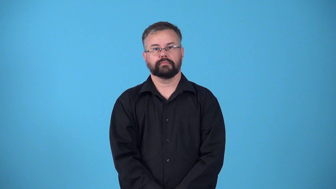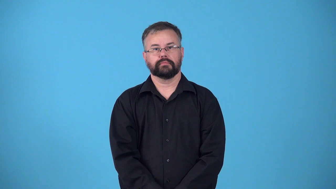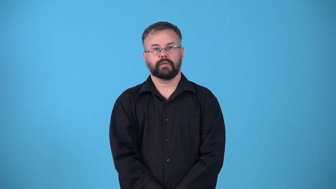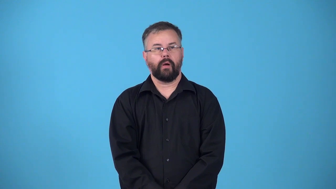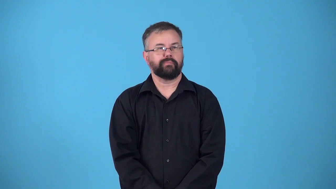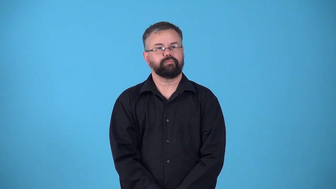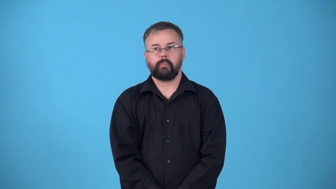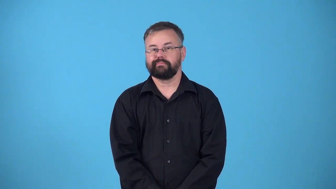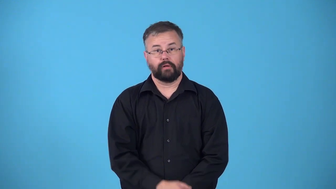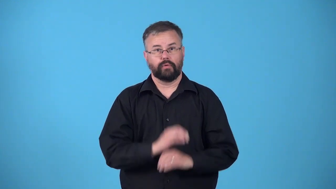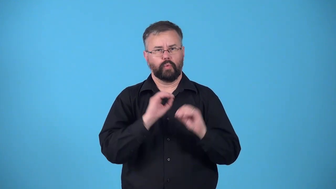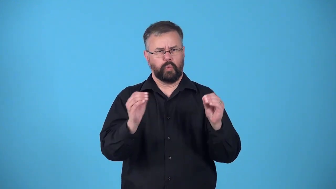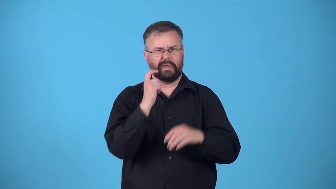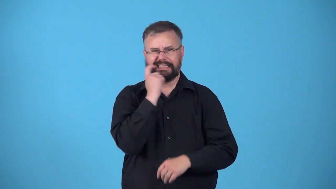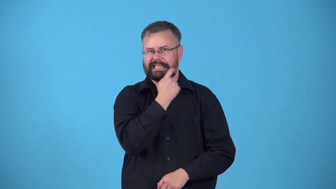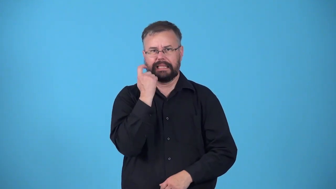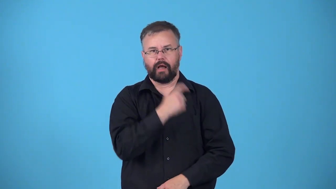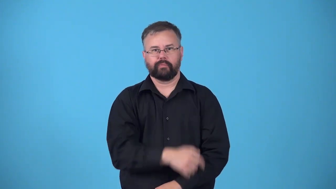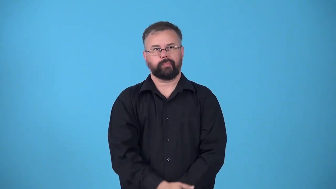gum